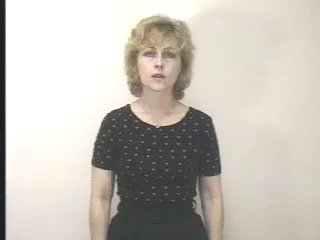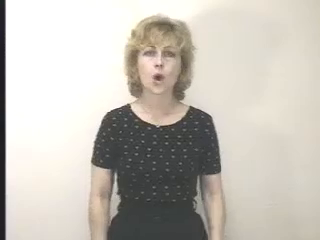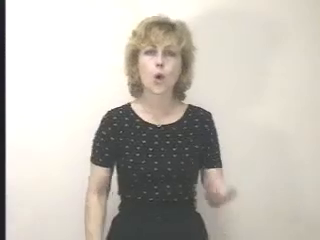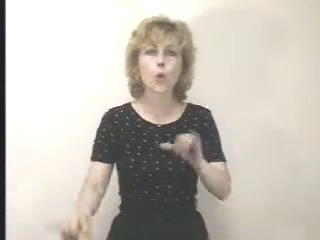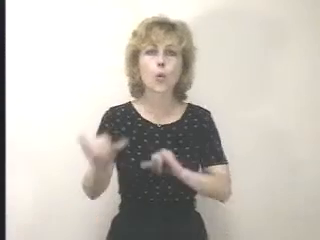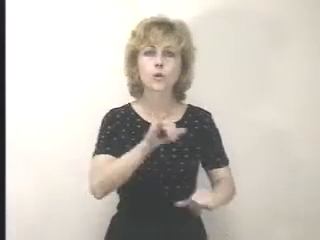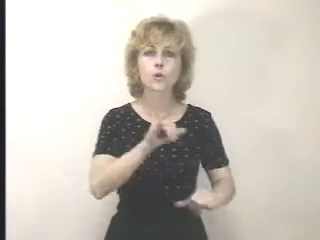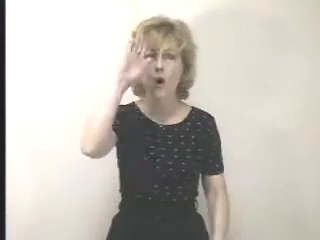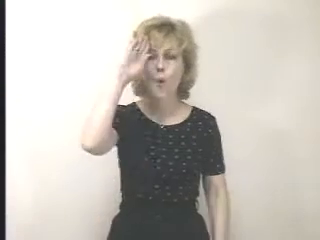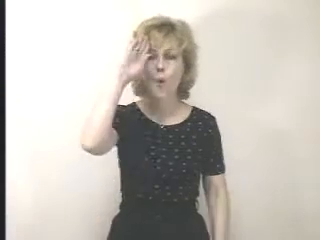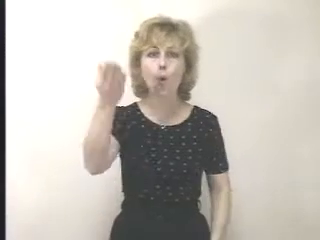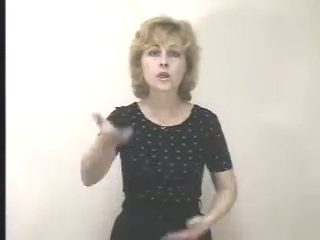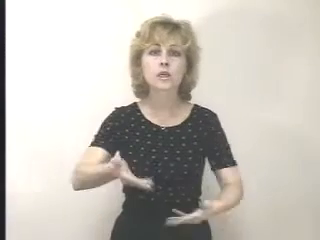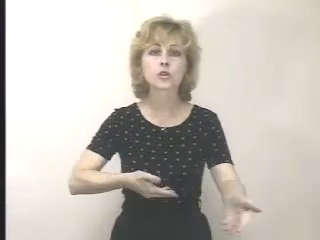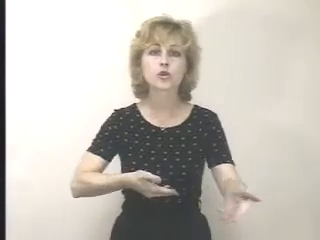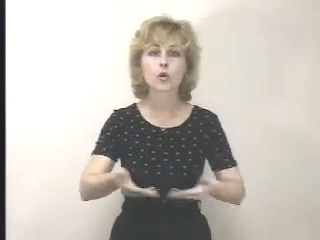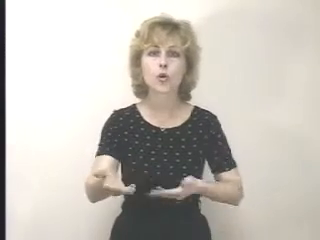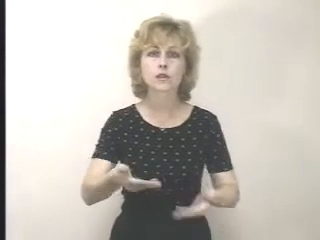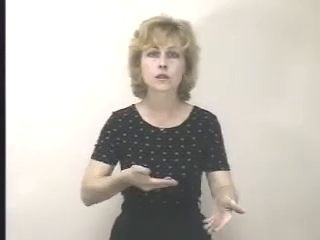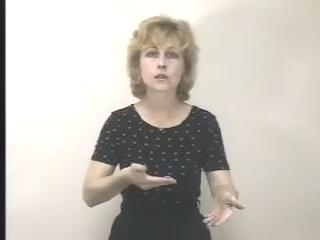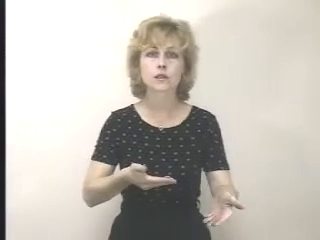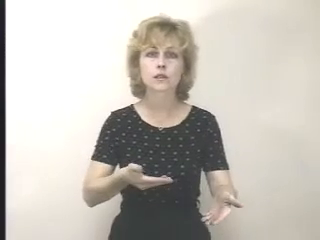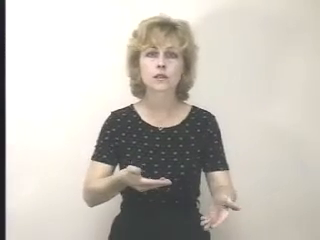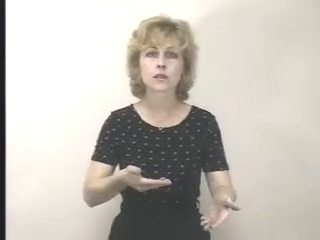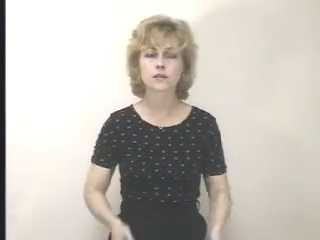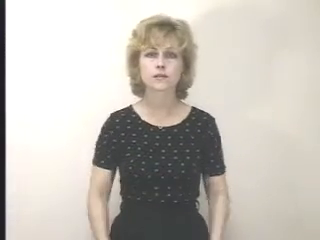where is he going